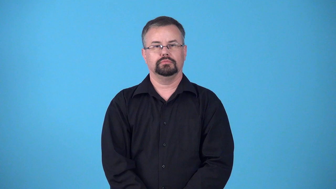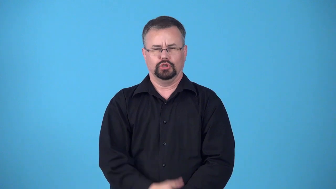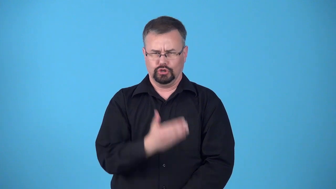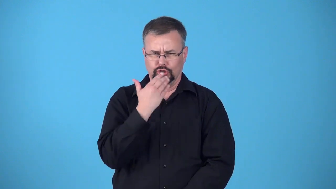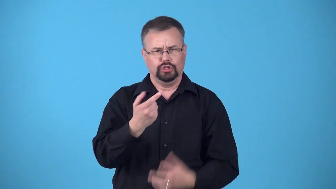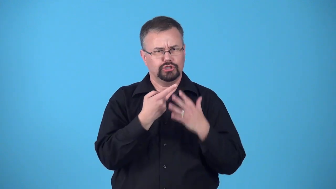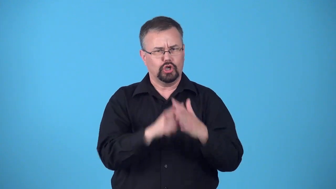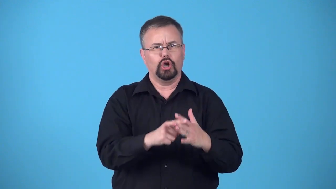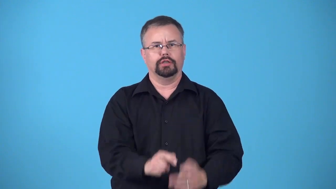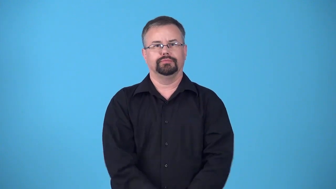get off on the right foot